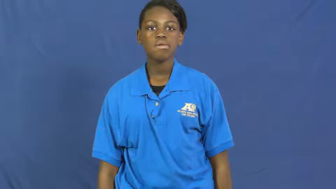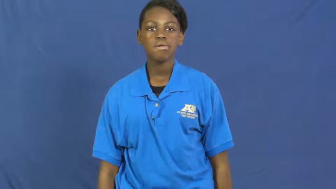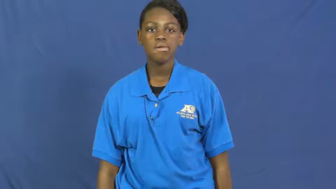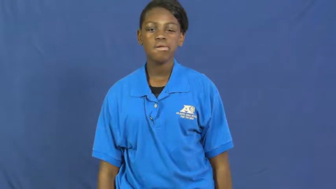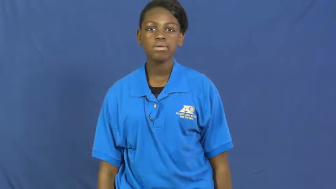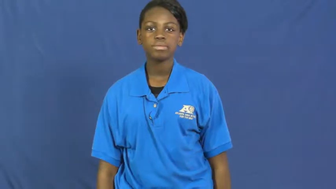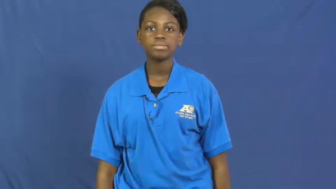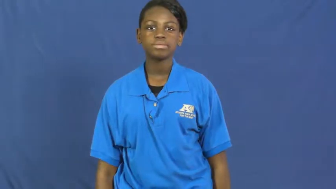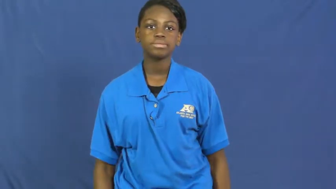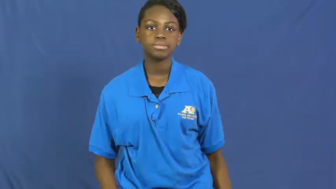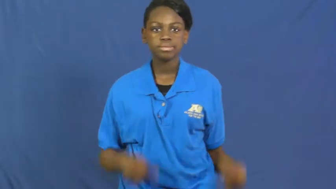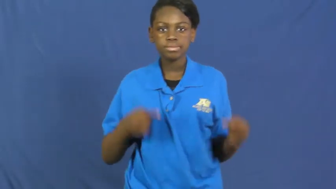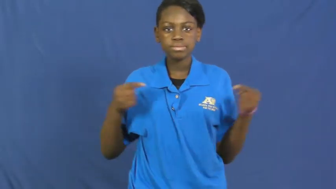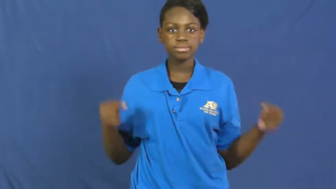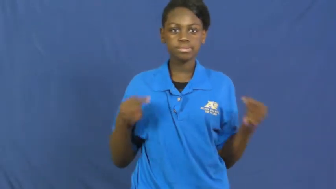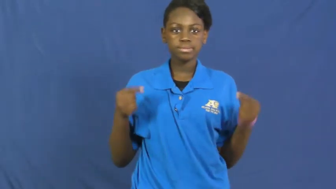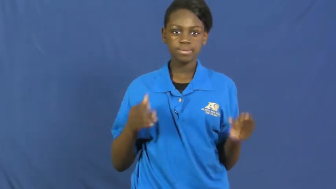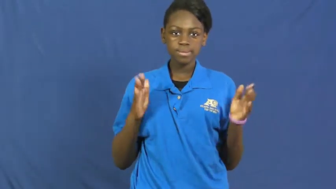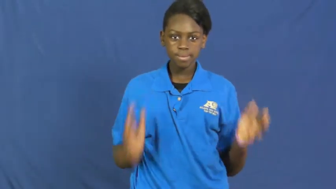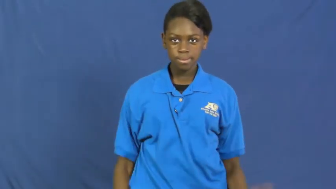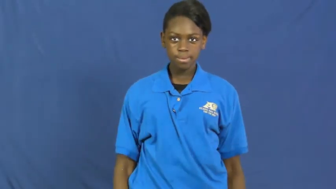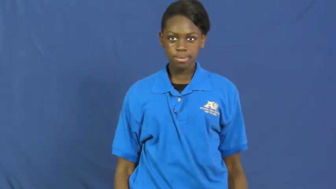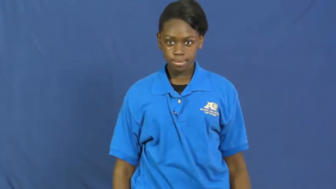sinner